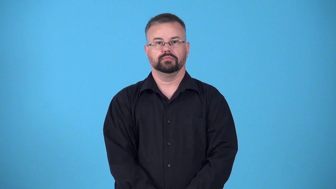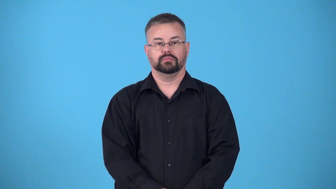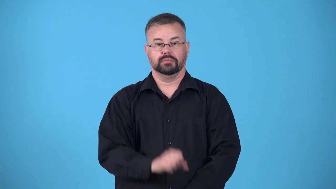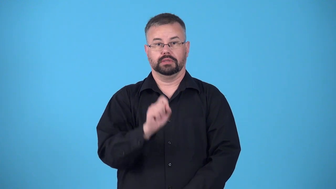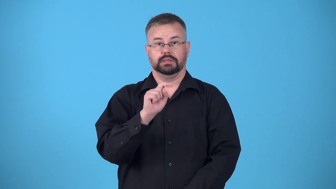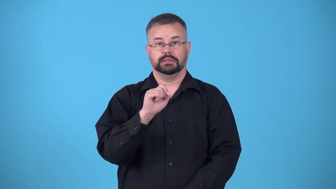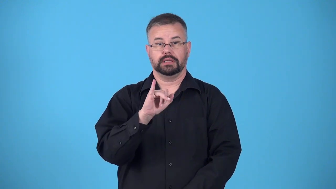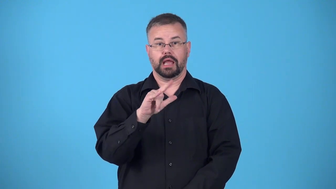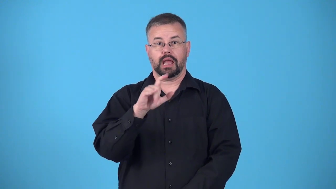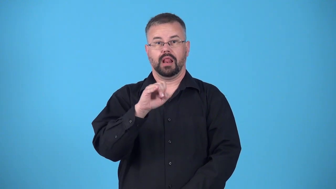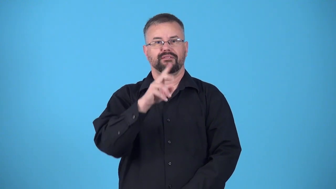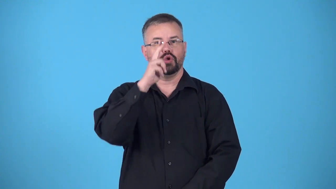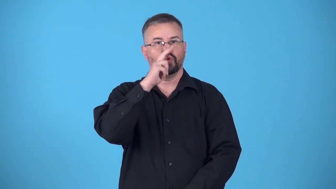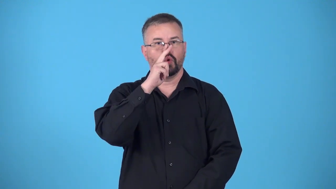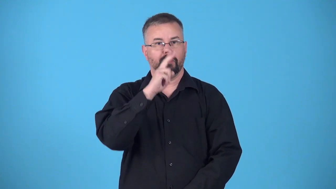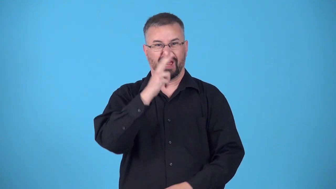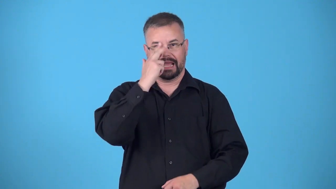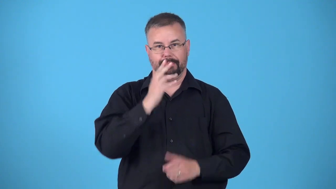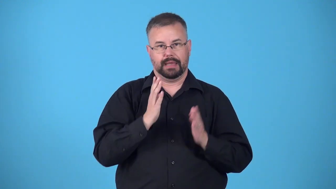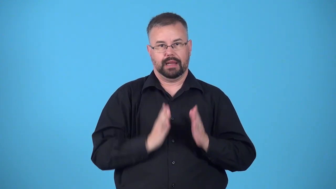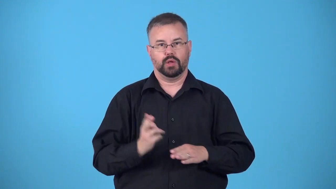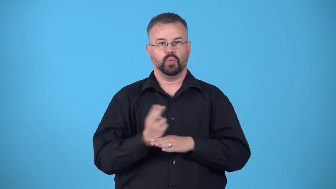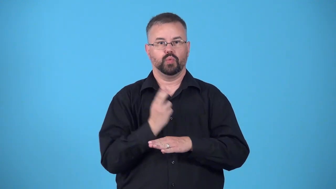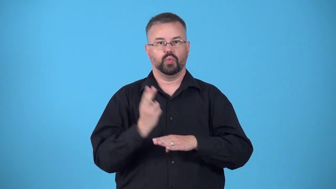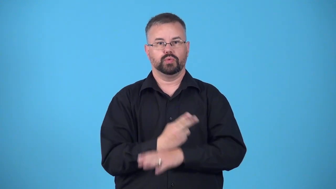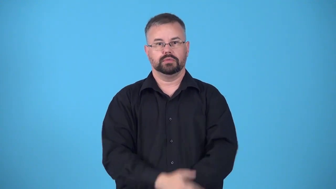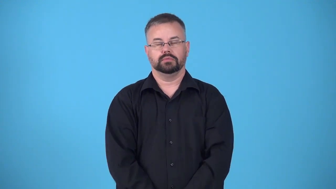schtick, schtik, shtik, chtick